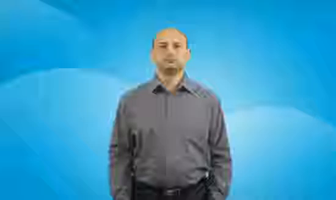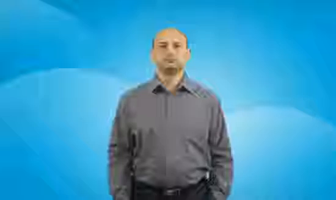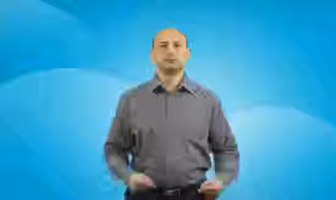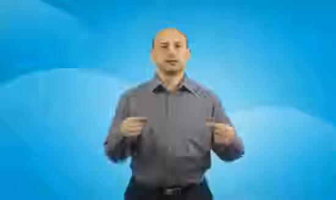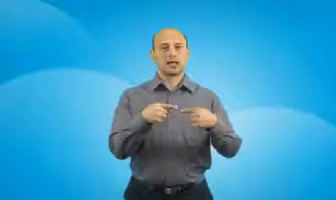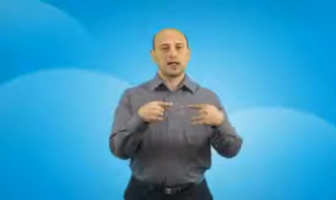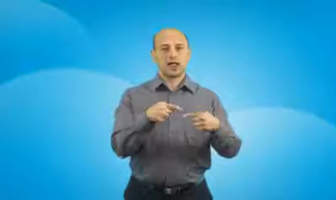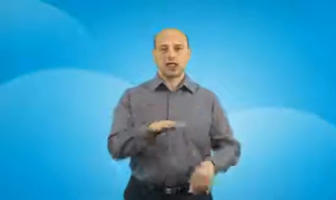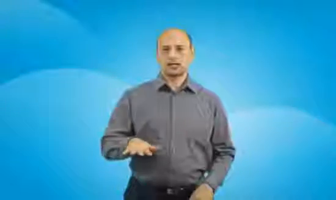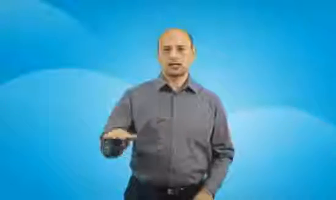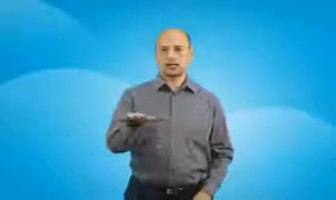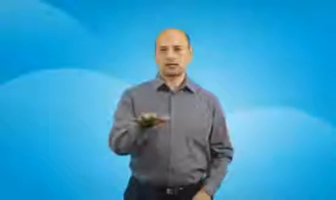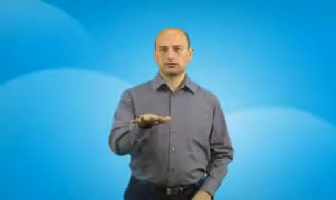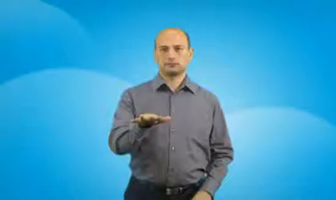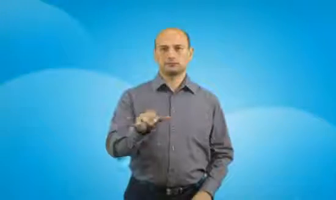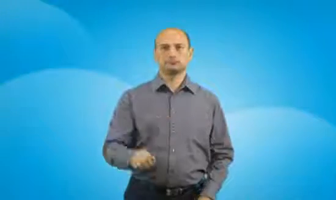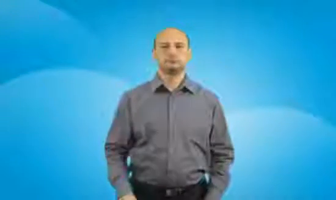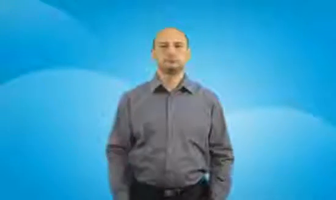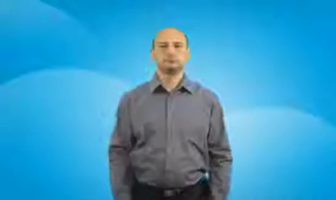Opposition